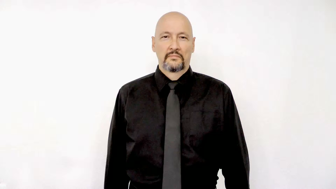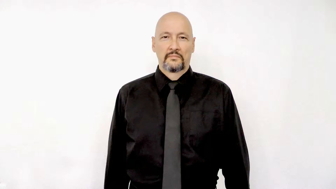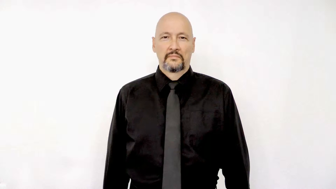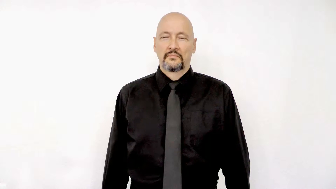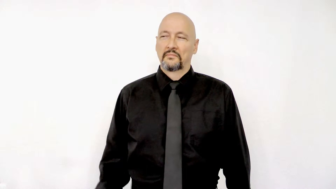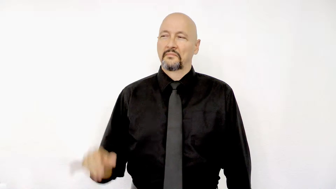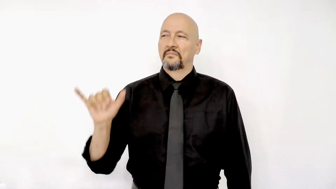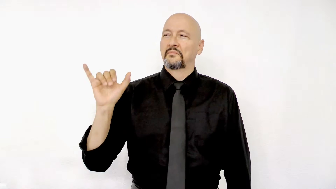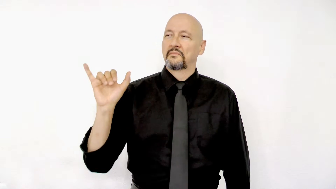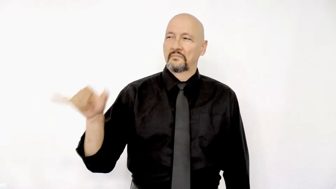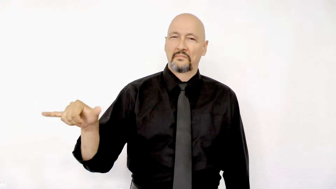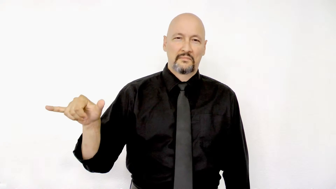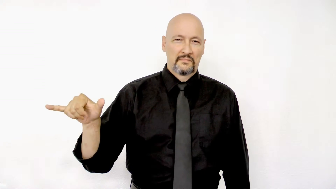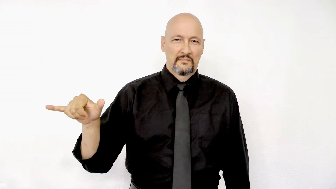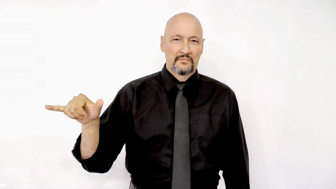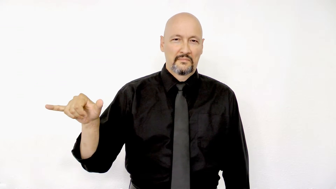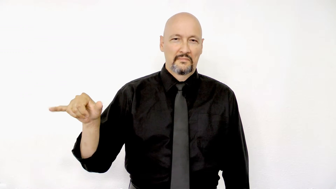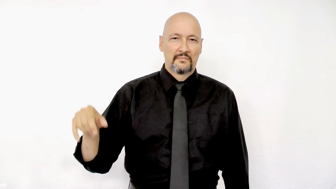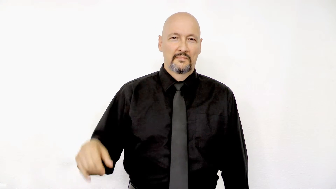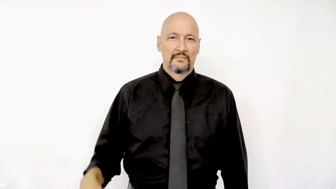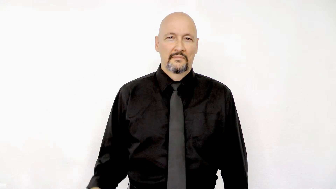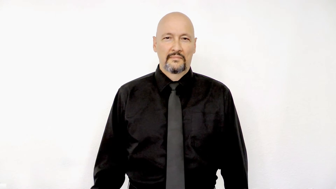that one